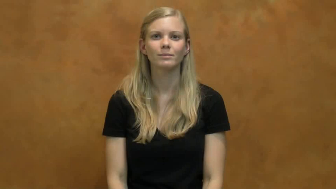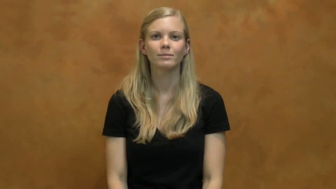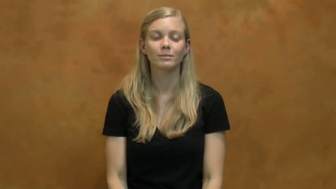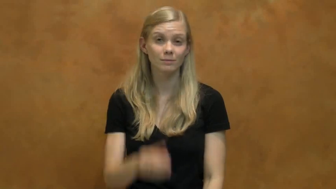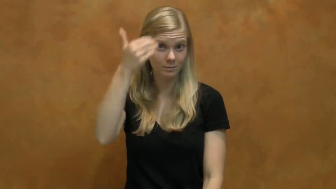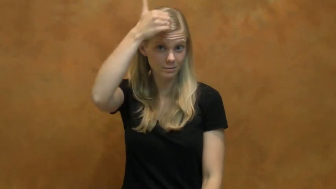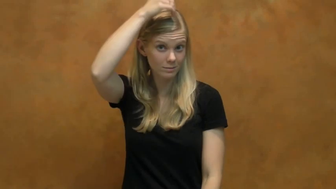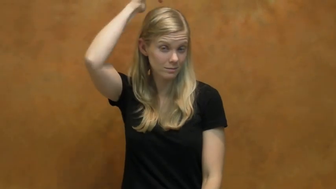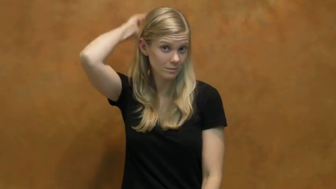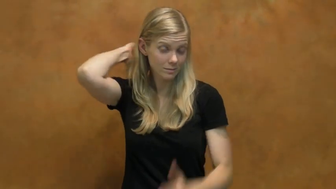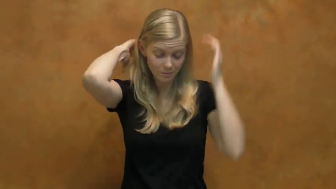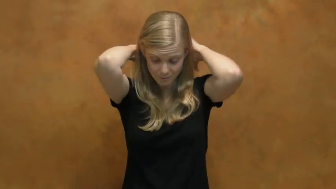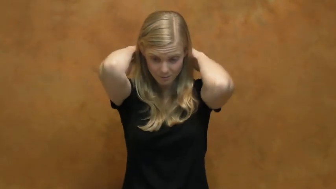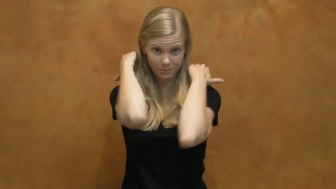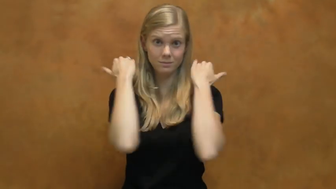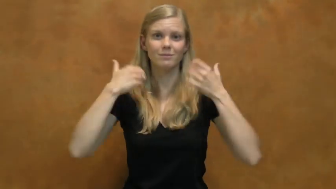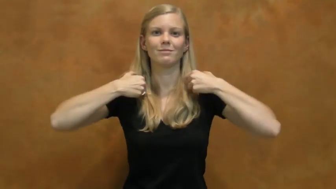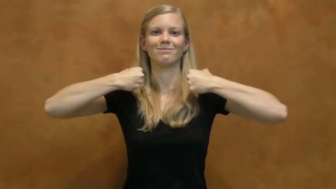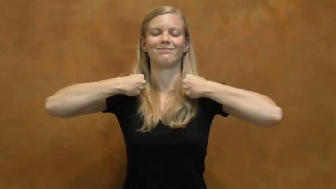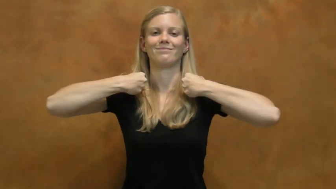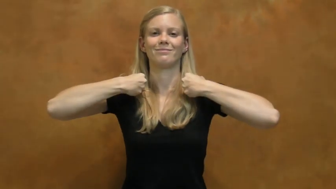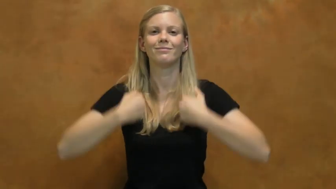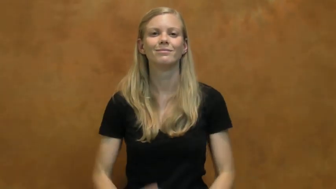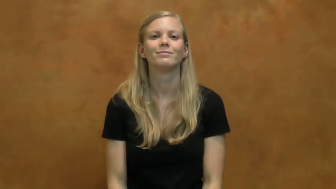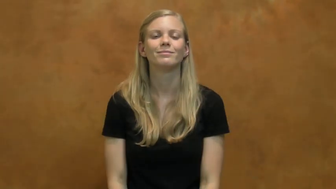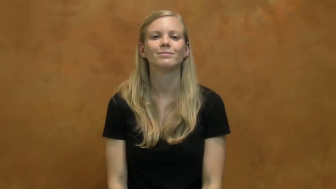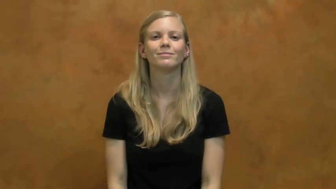pigtails